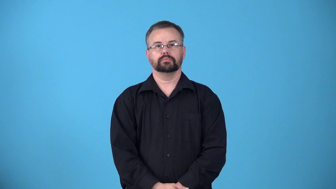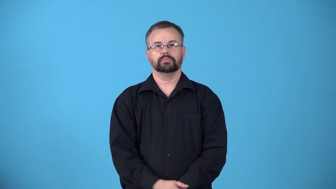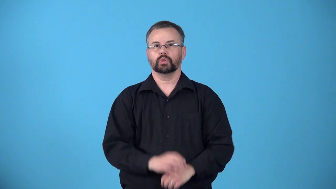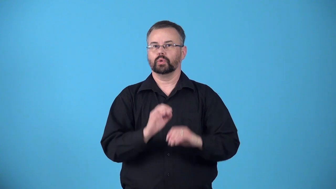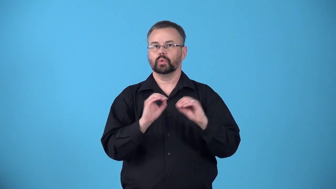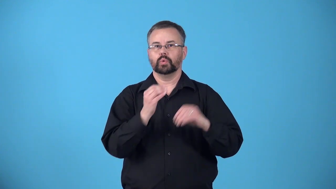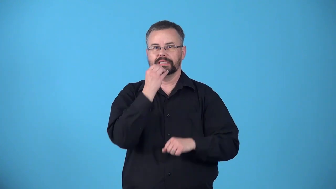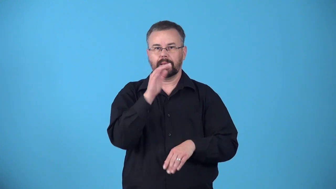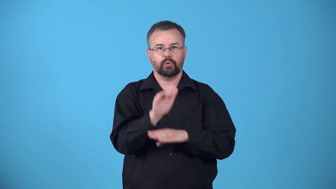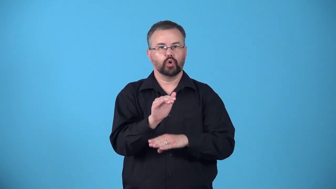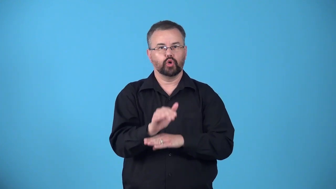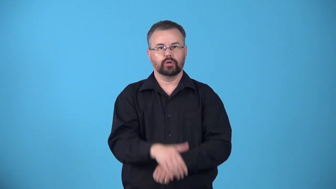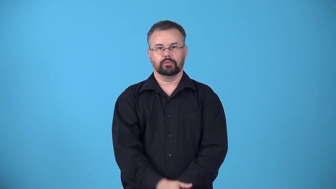supperless